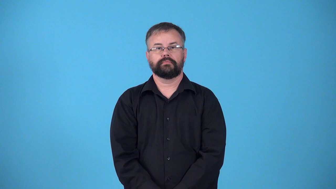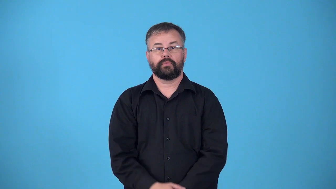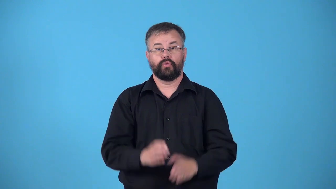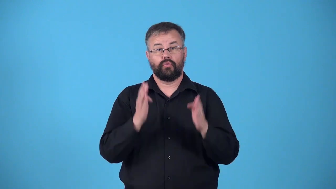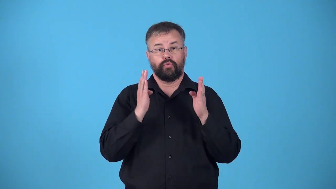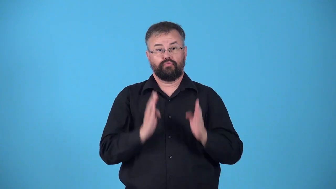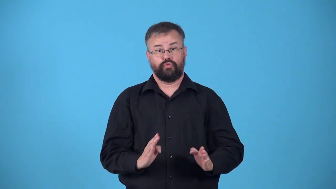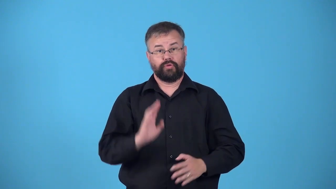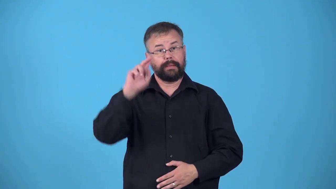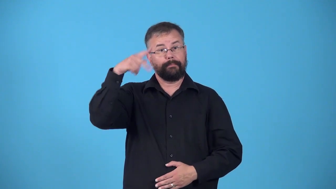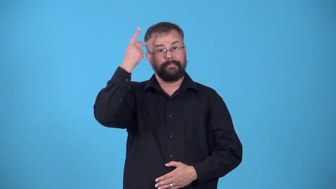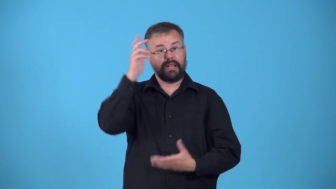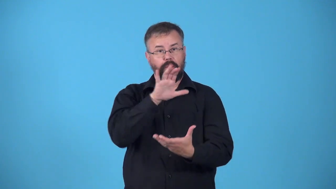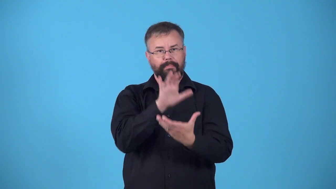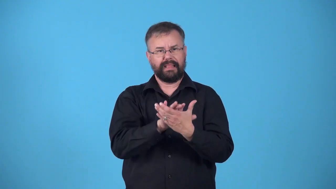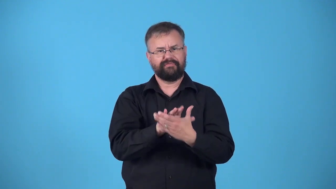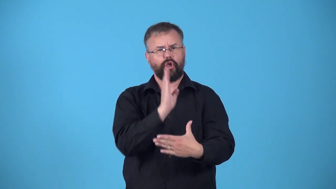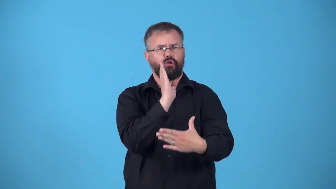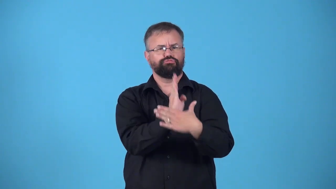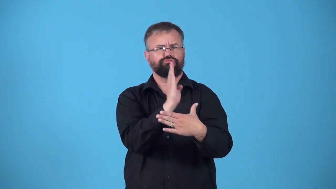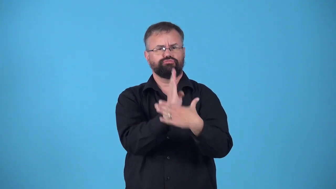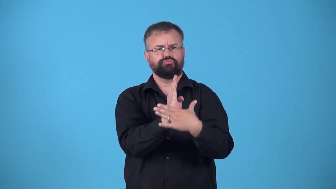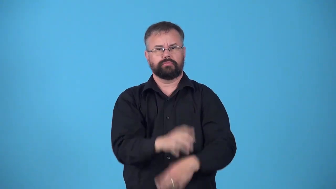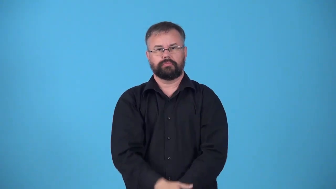moderate